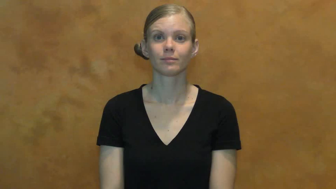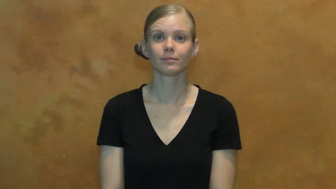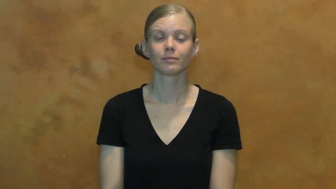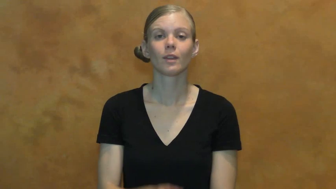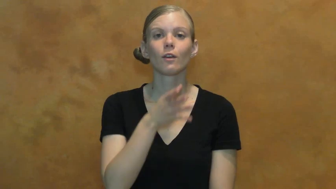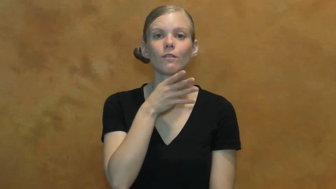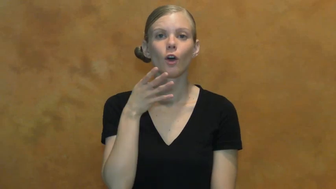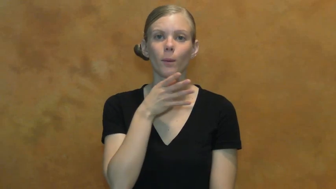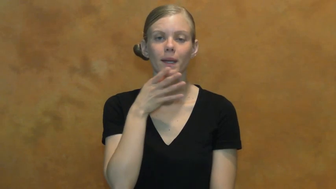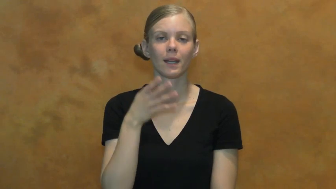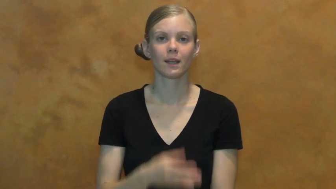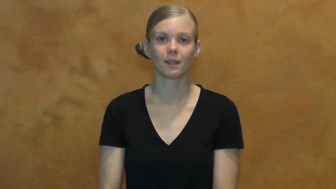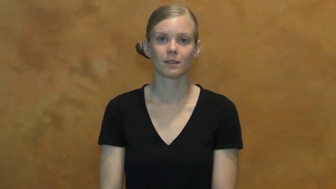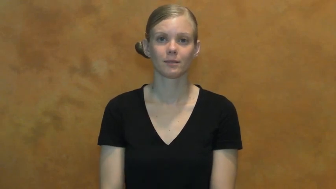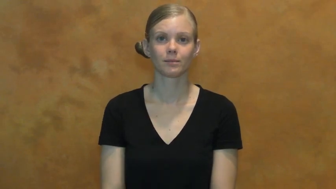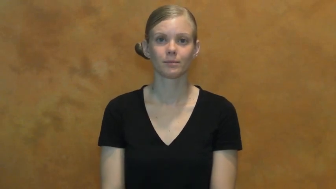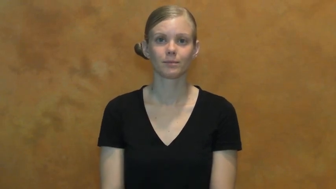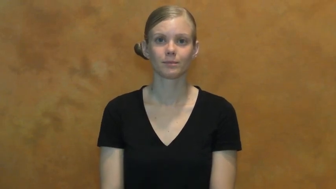farming,agriculture